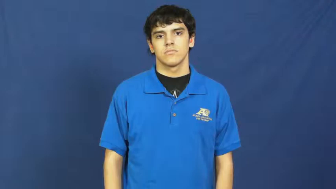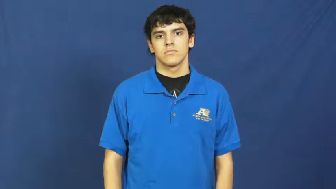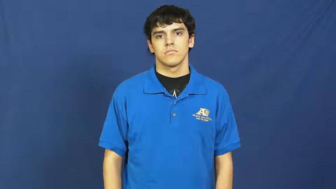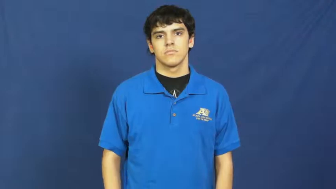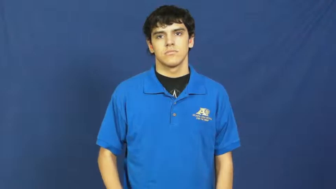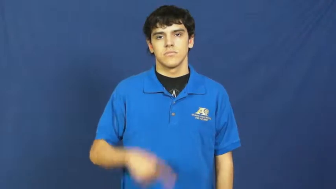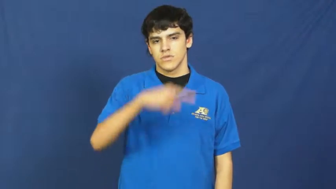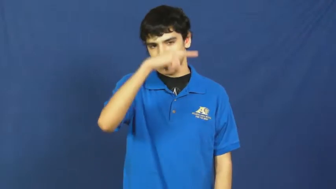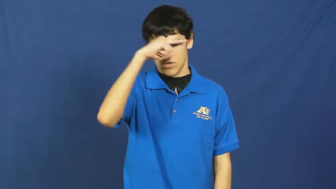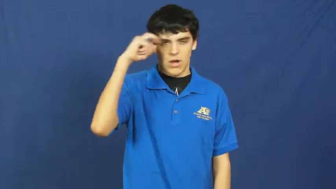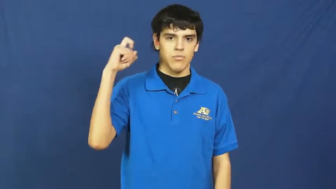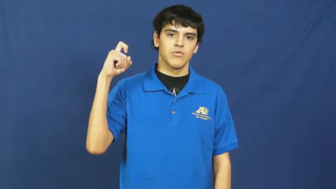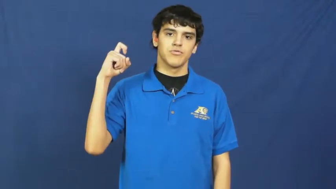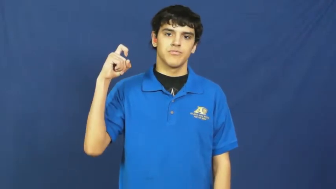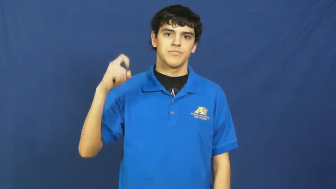summer